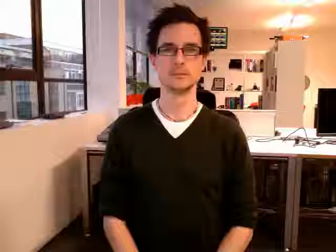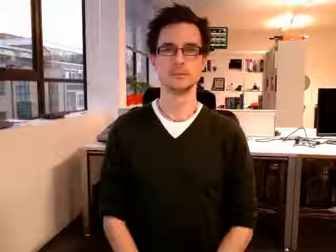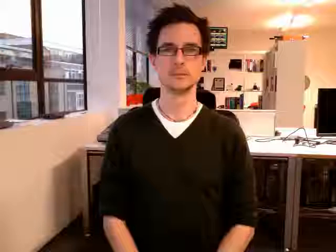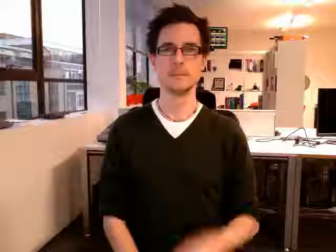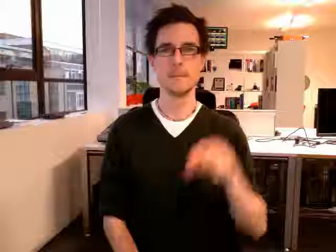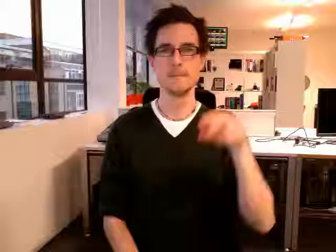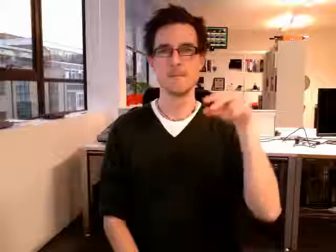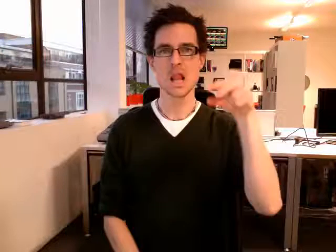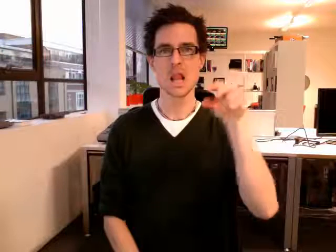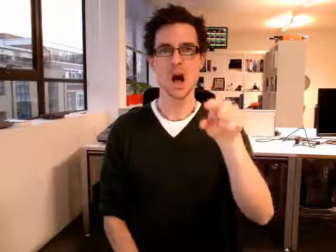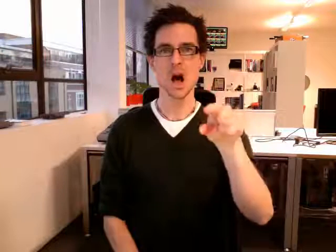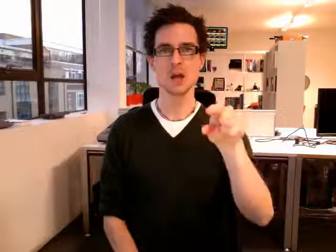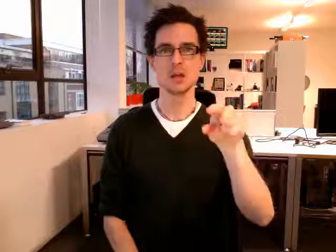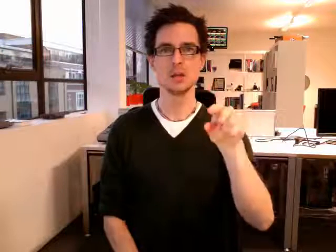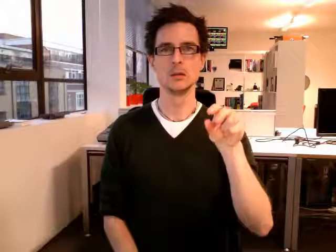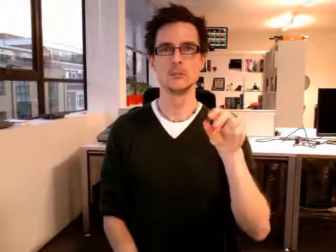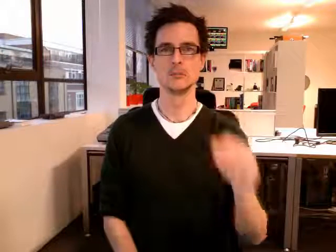plug